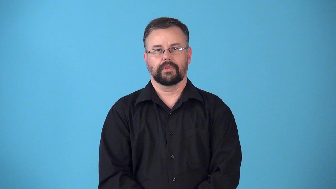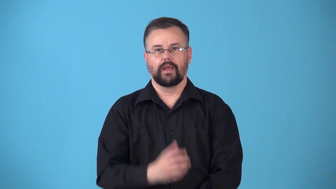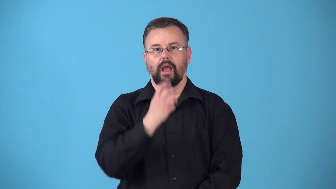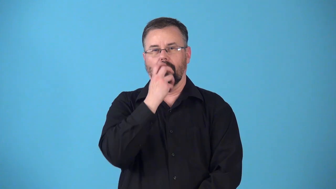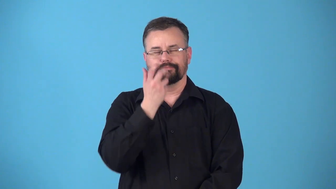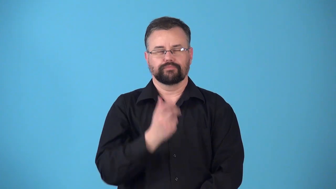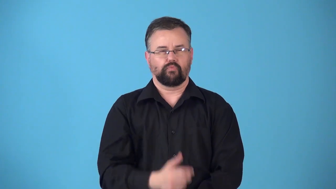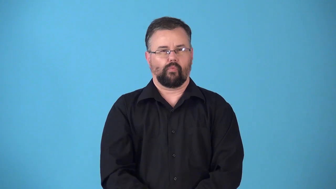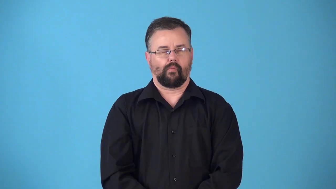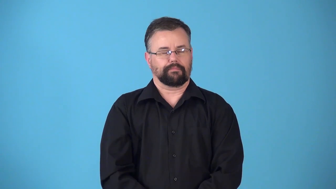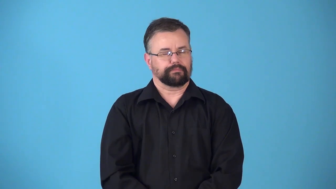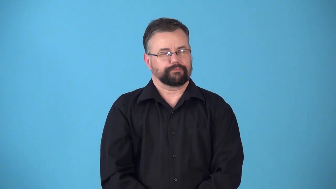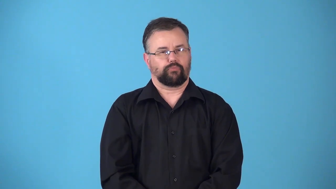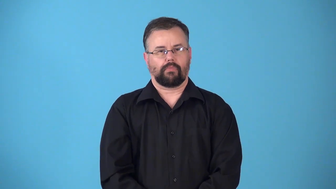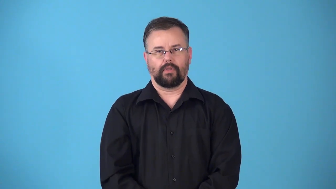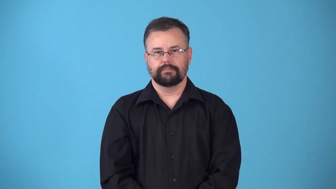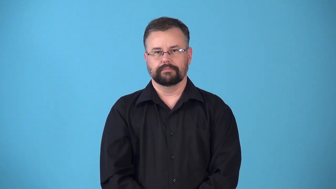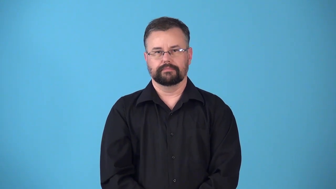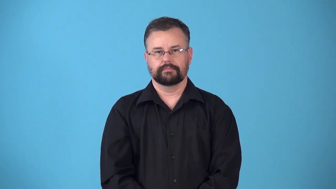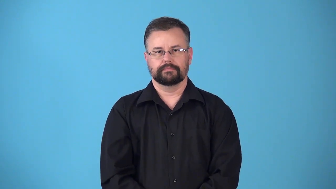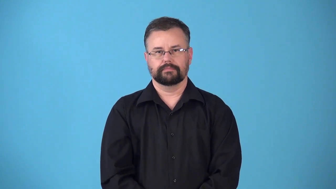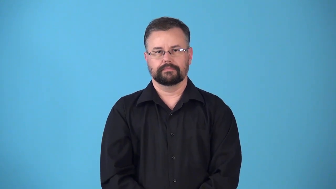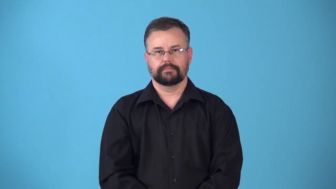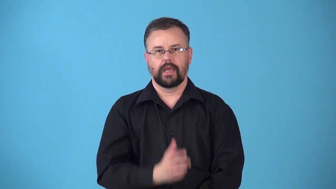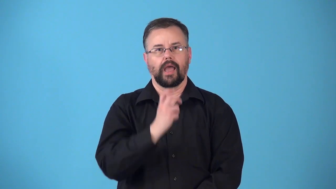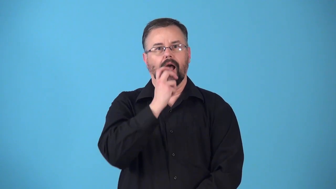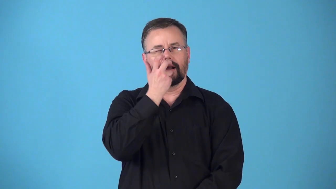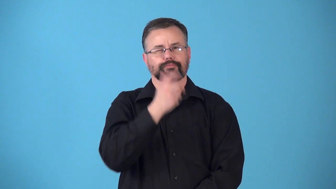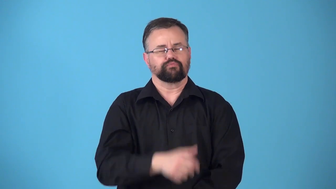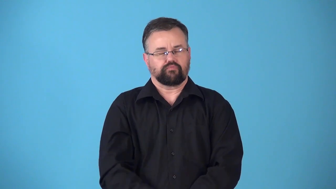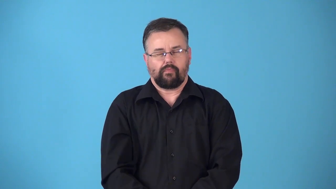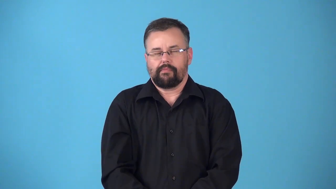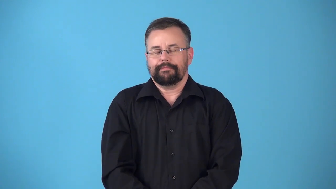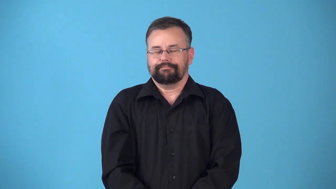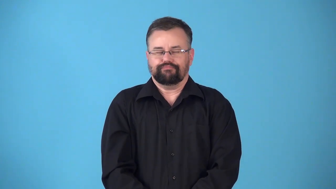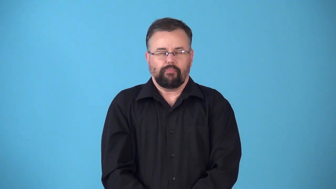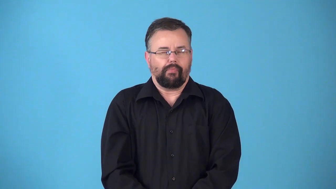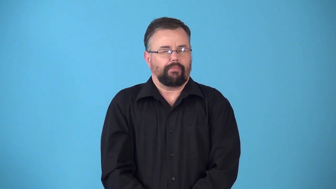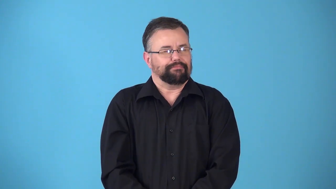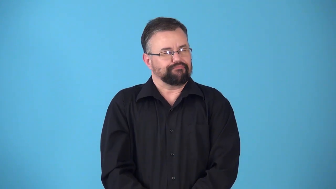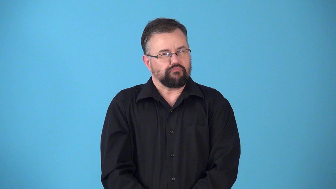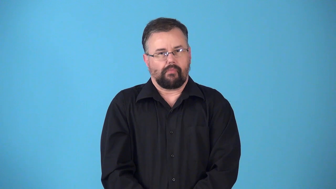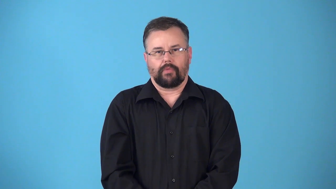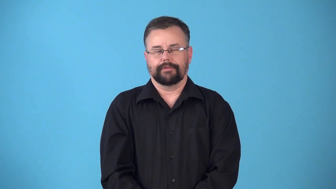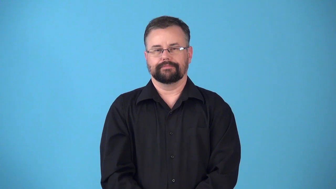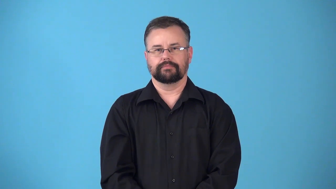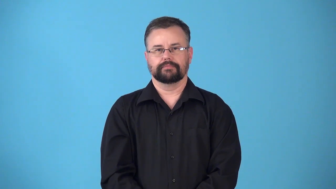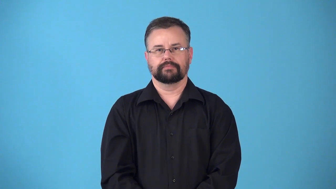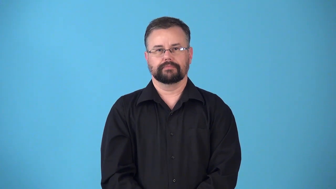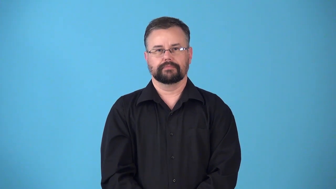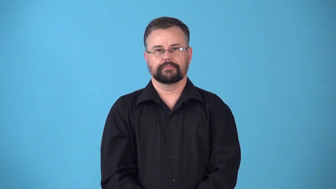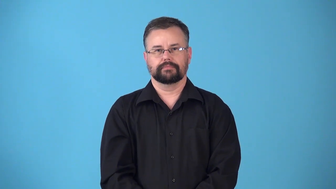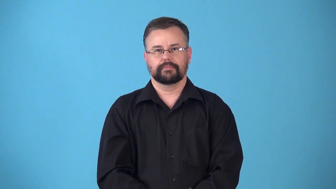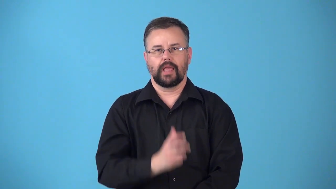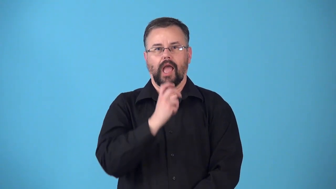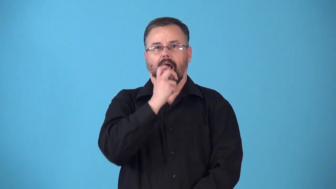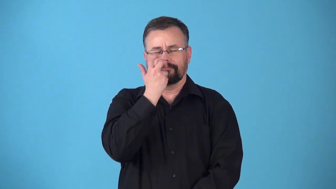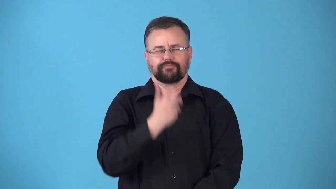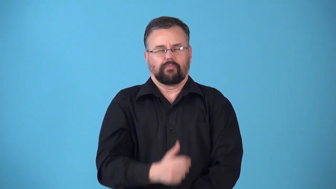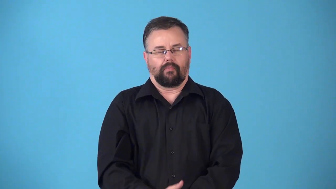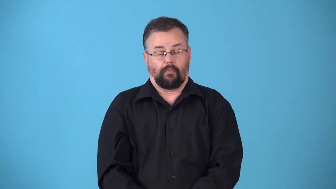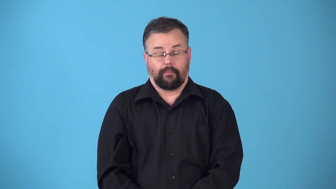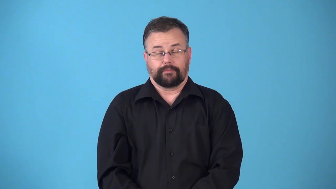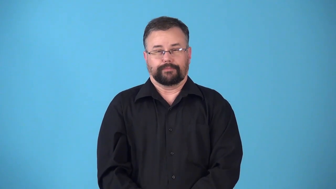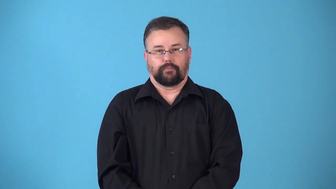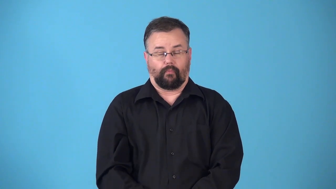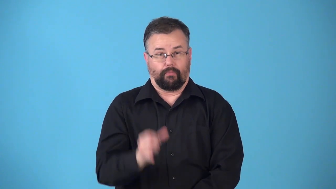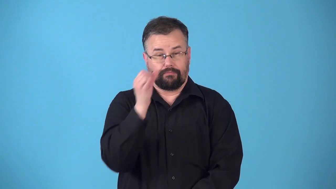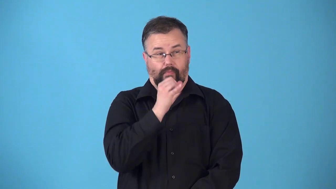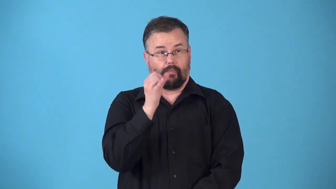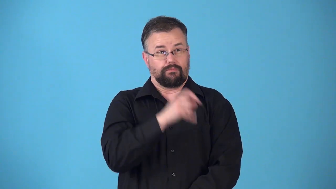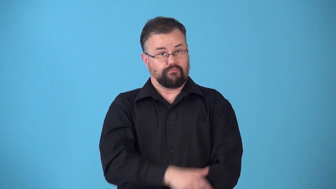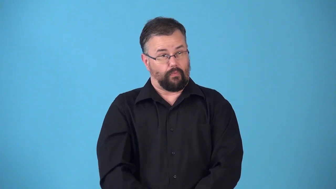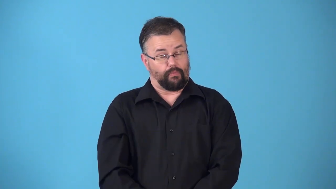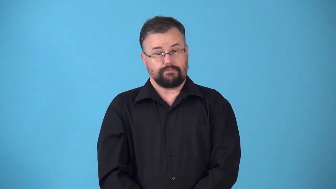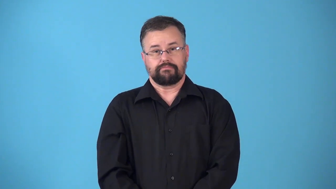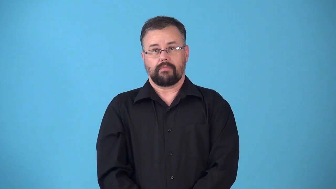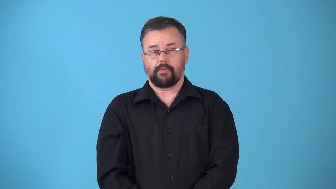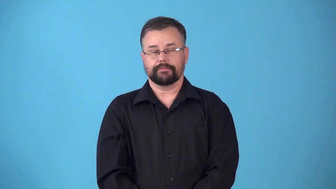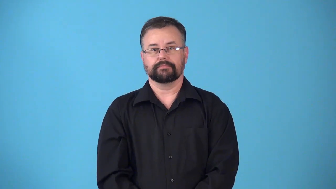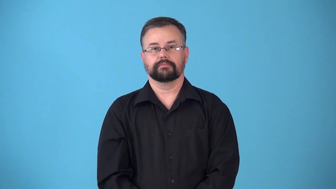rich,richer,richest